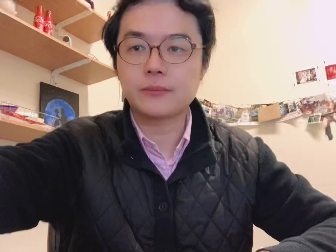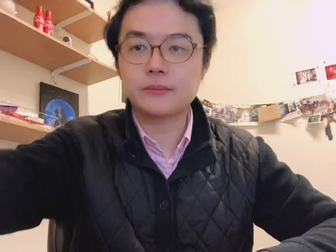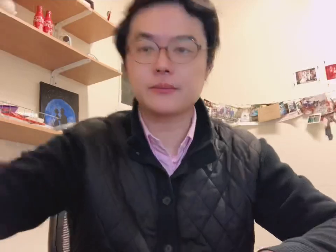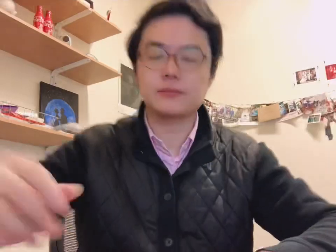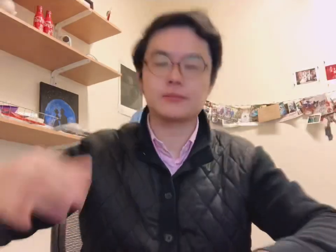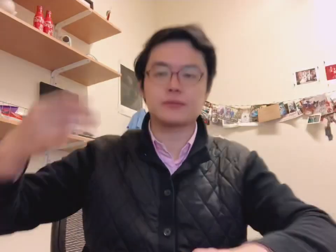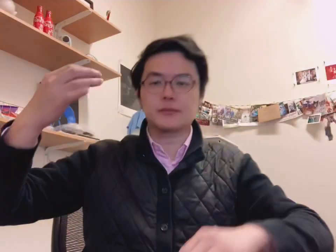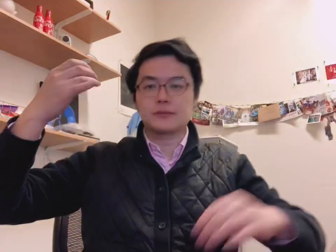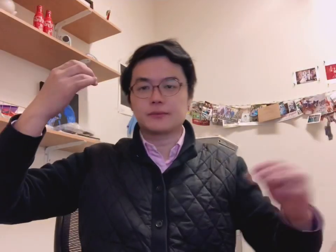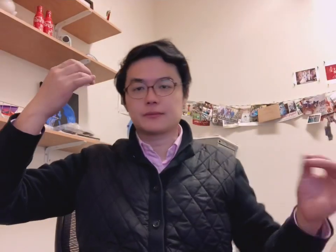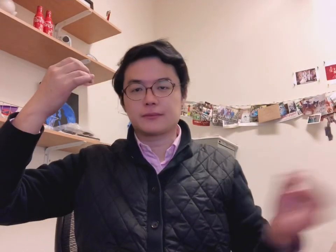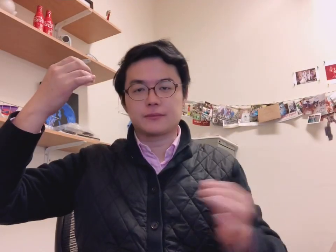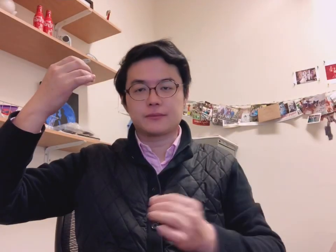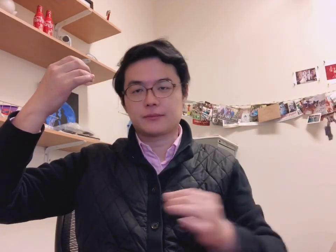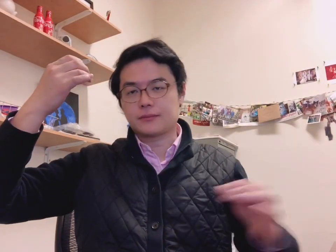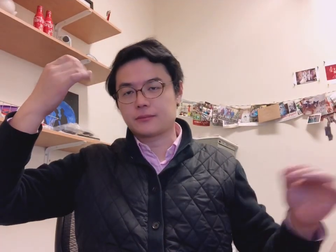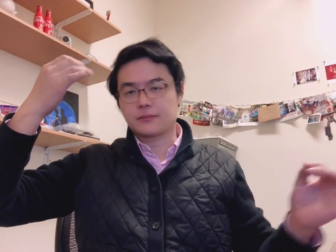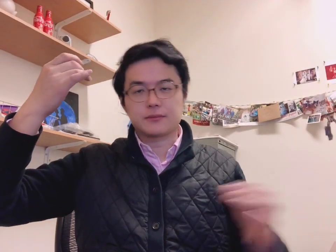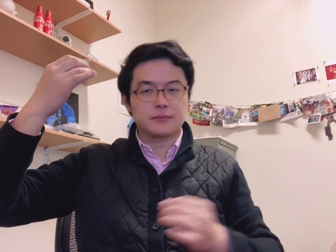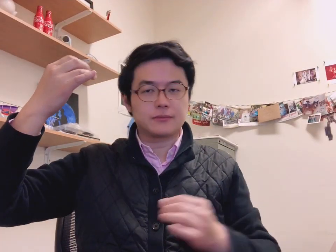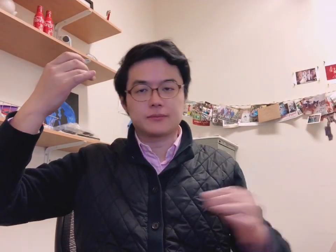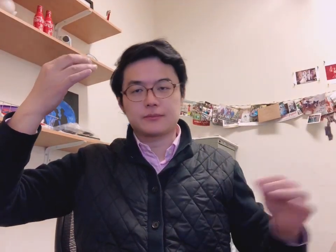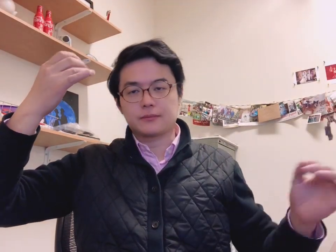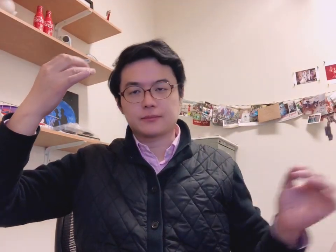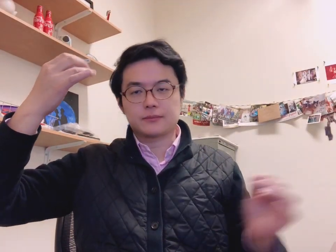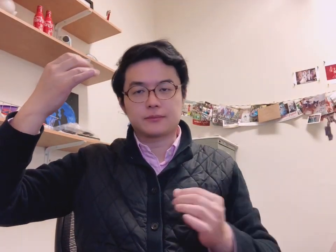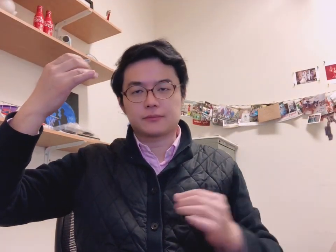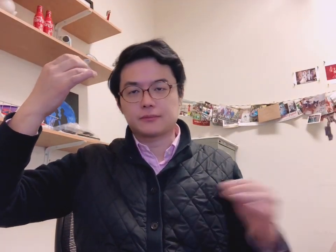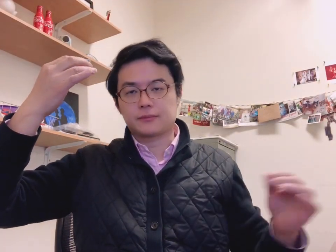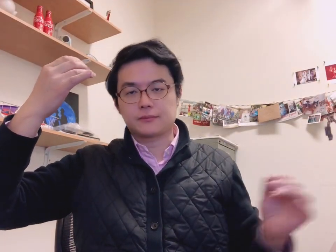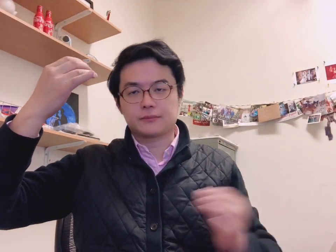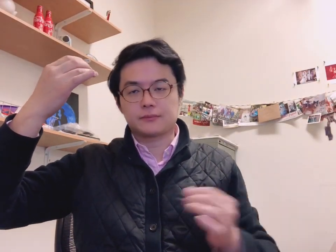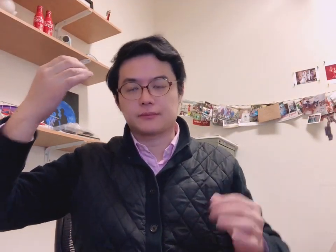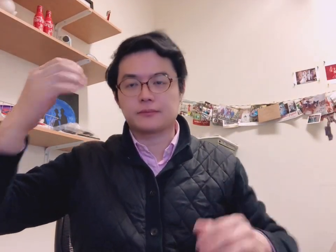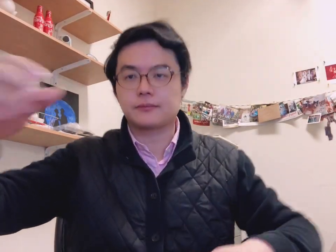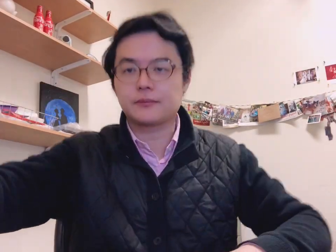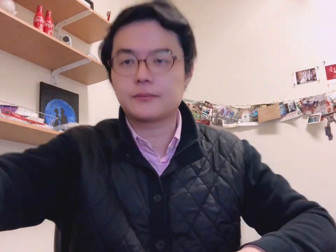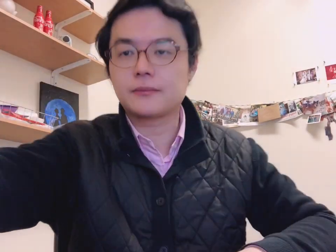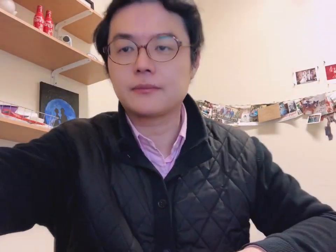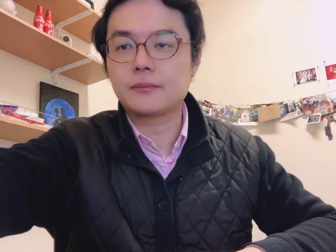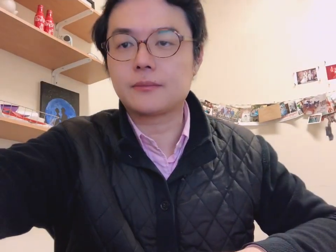Erhu